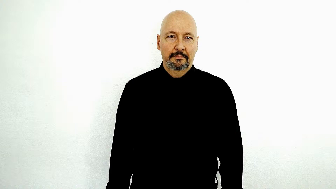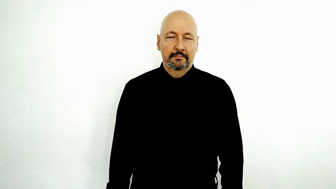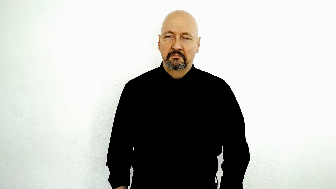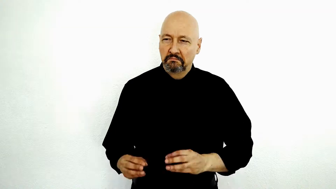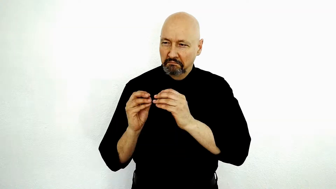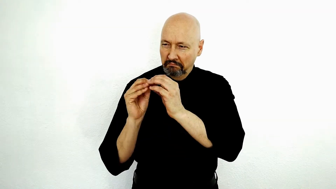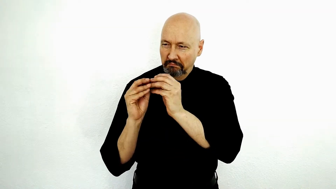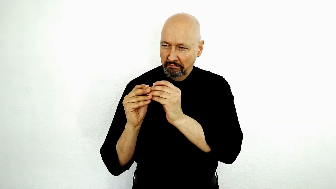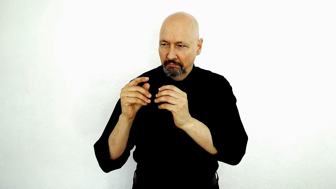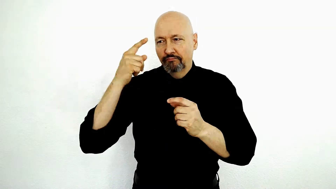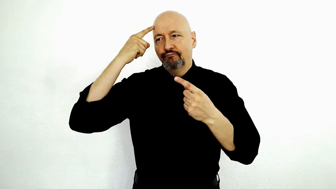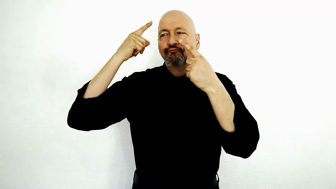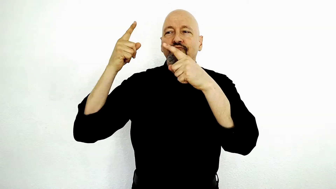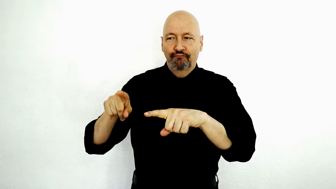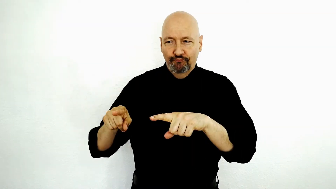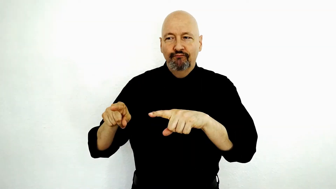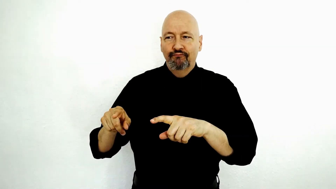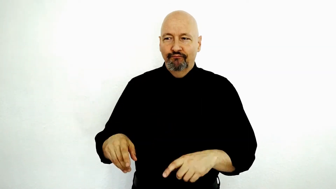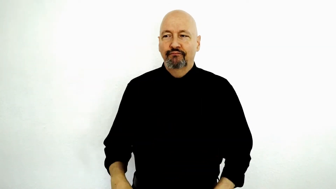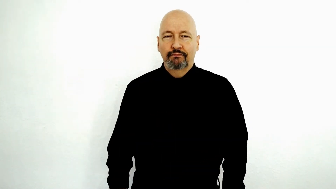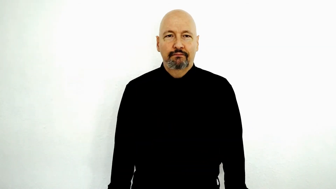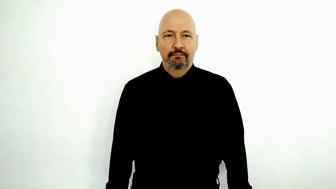bargain for / bargain with / haggle / HAGGLE AGREE